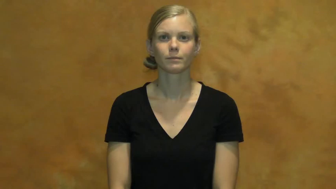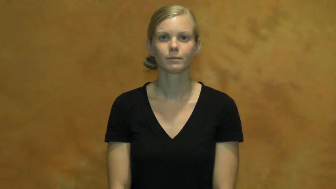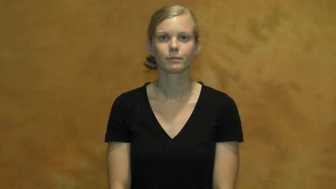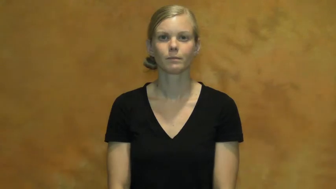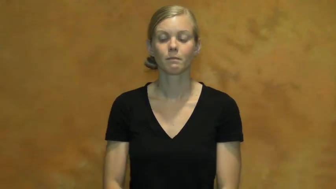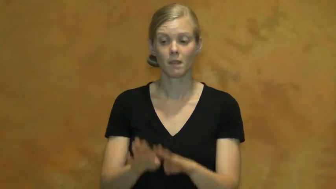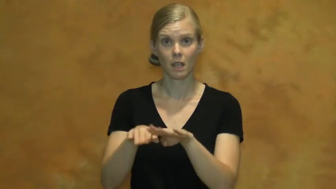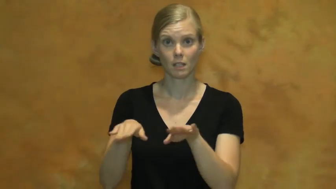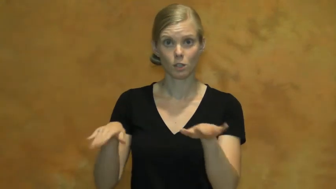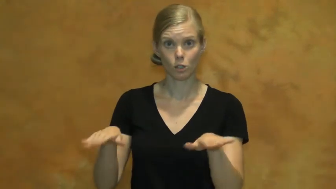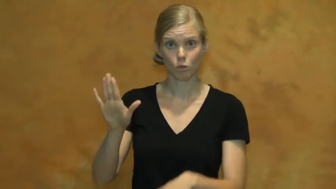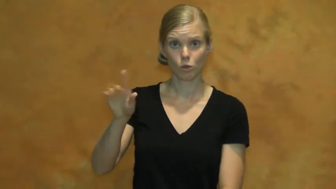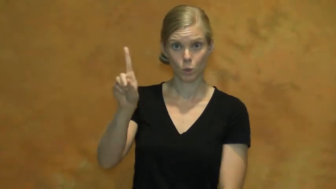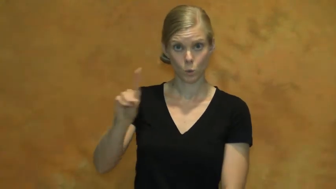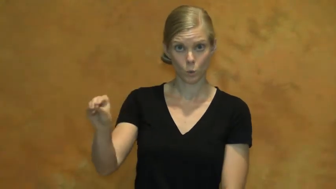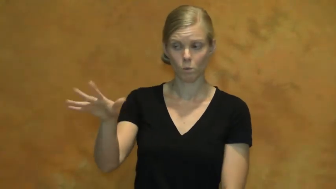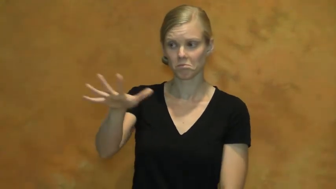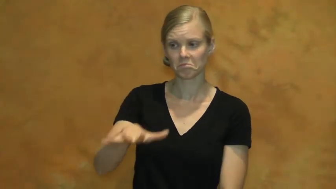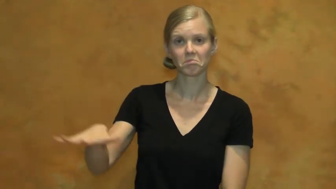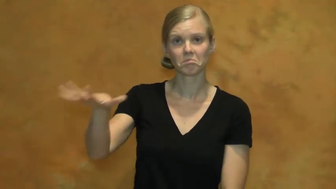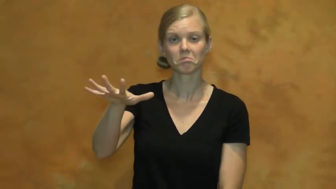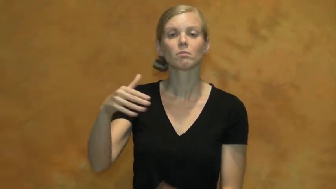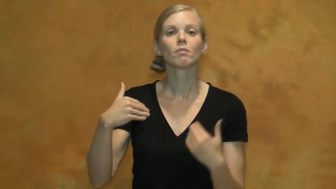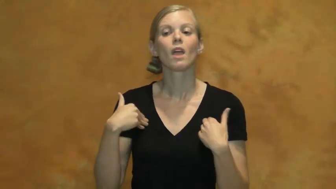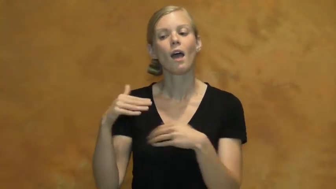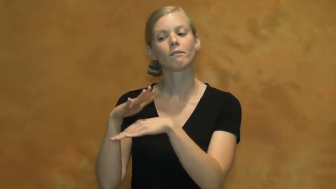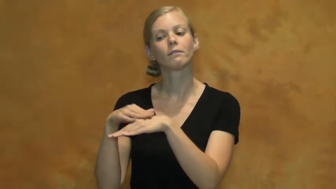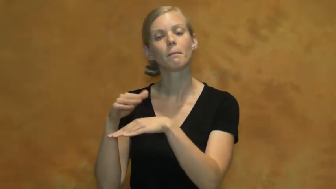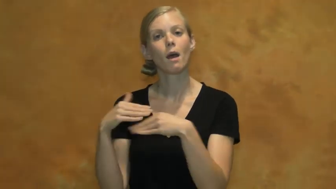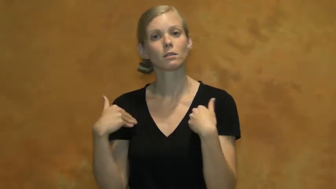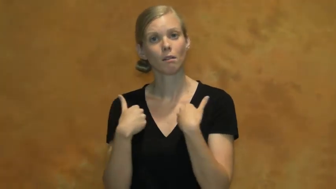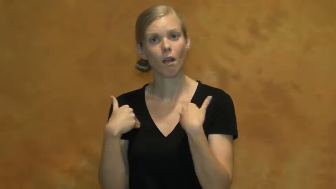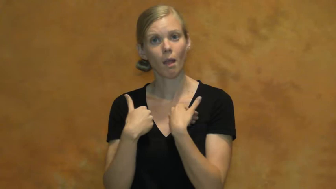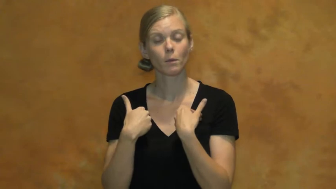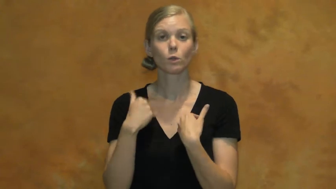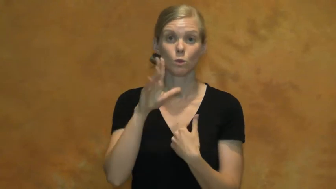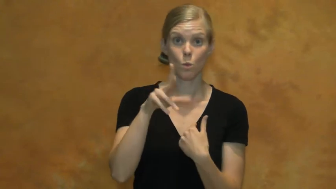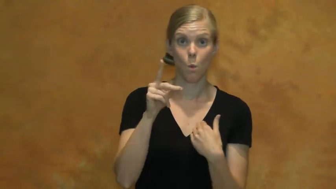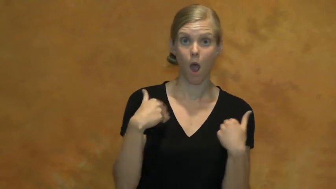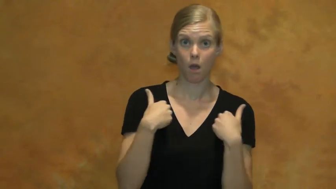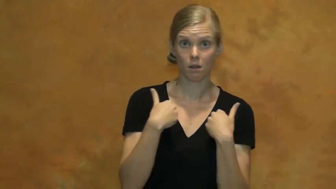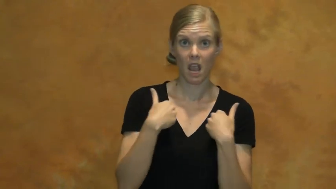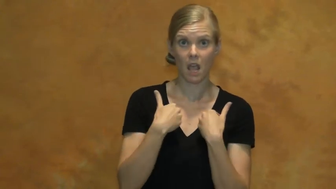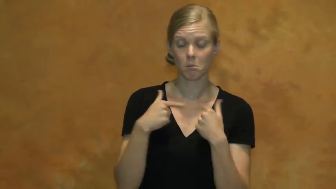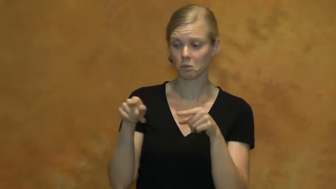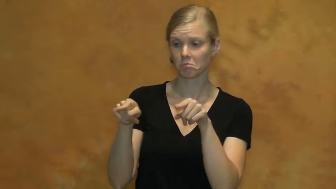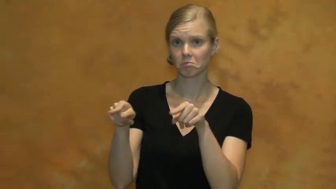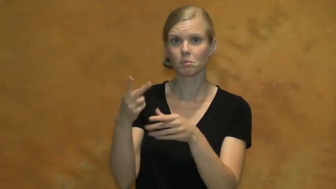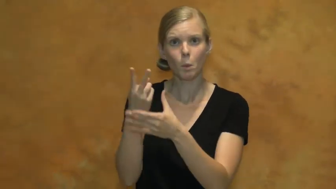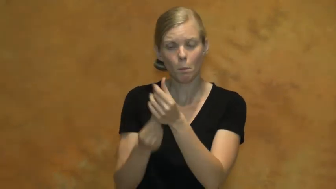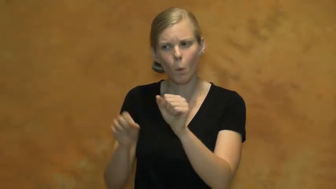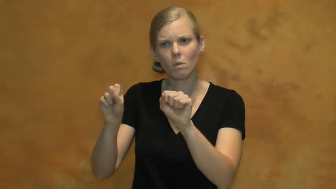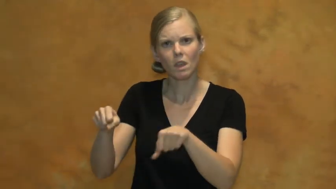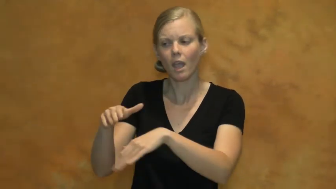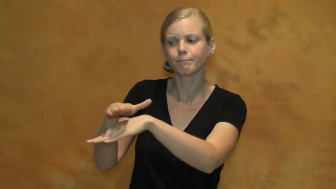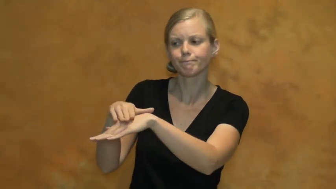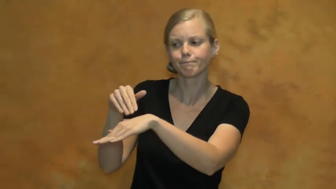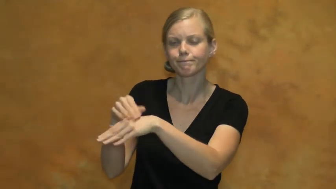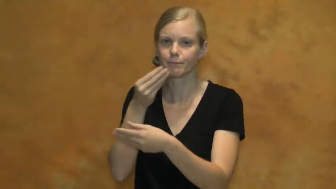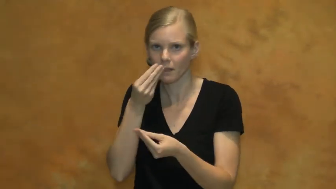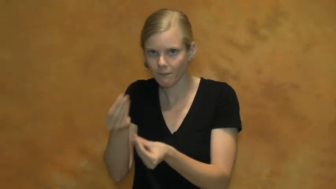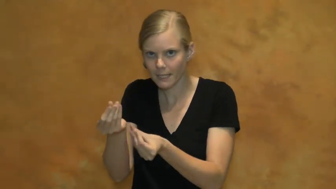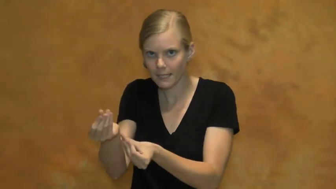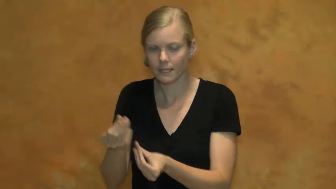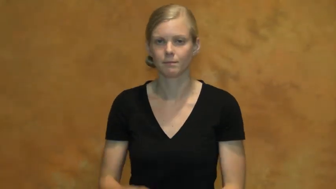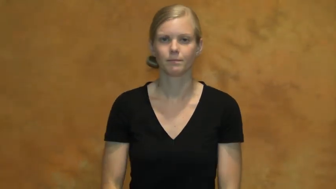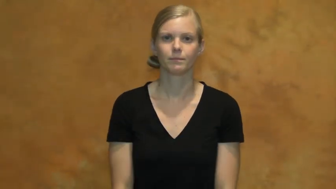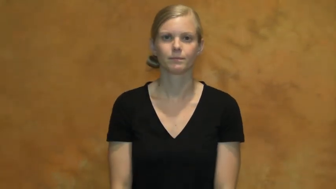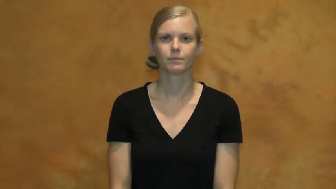petting zoo